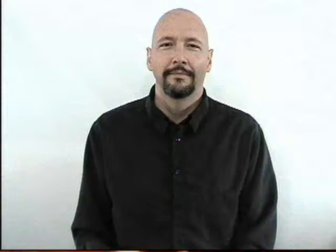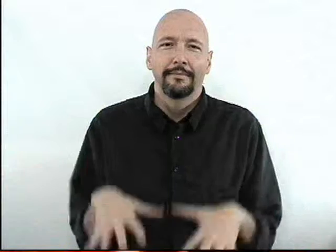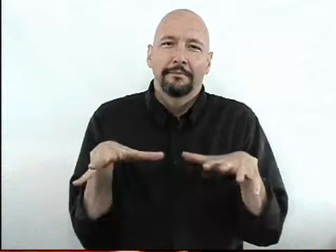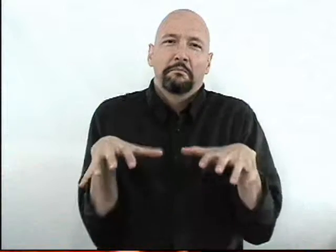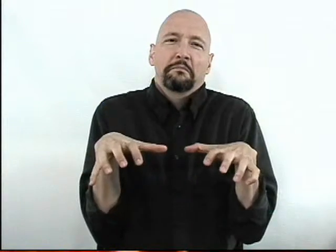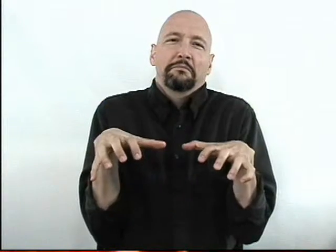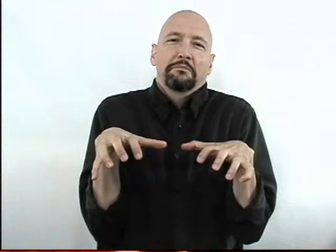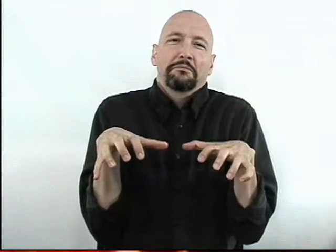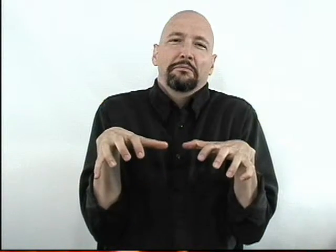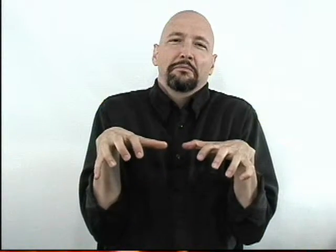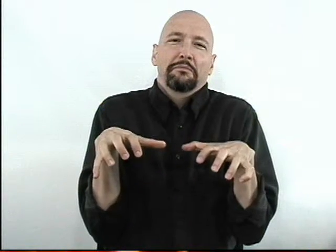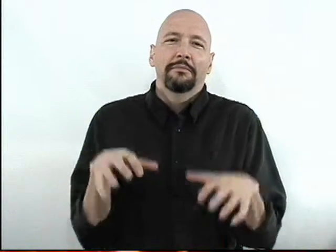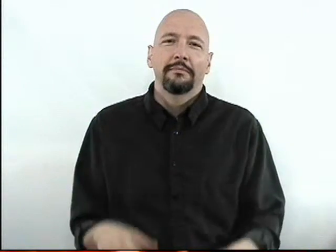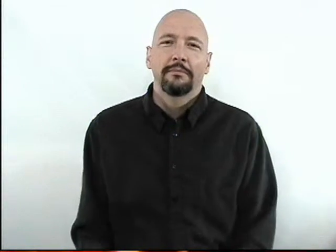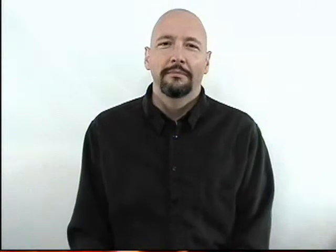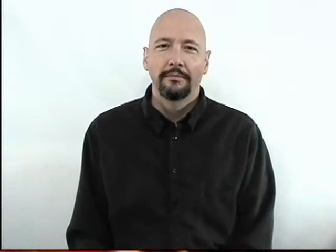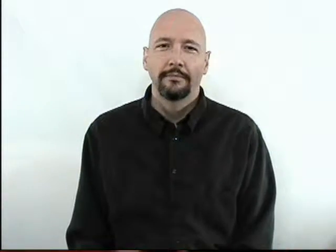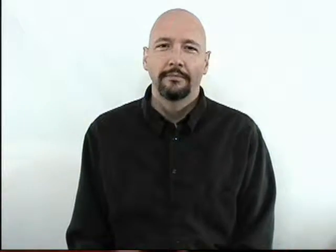FREEZE